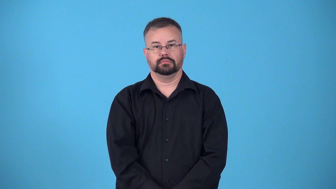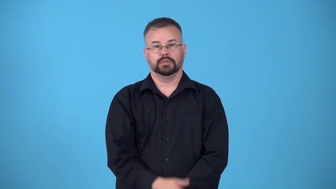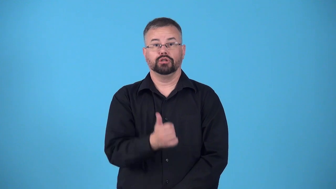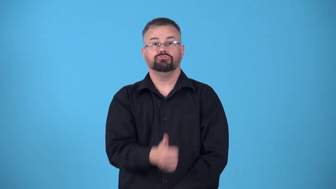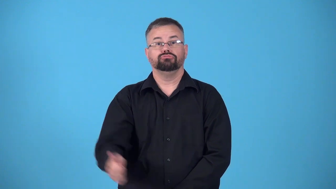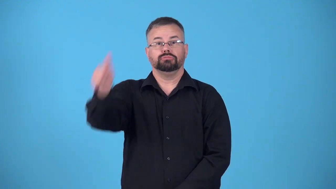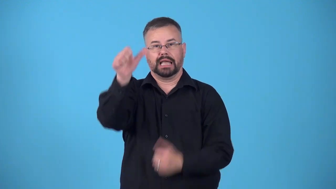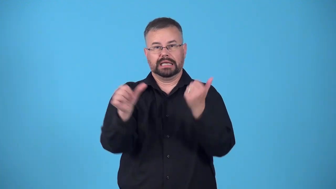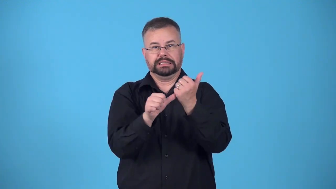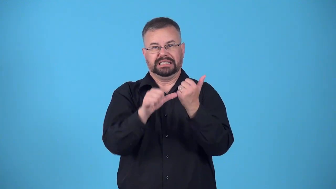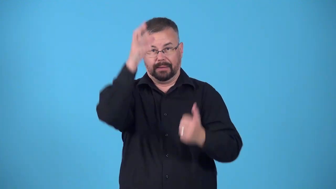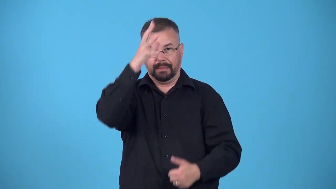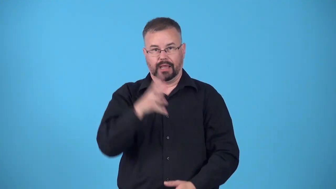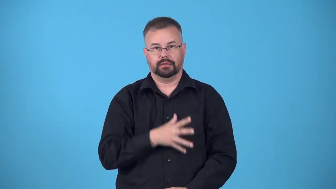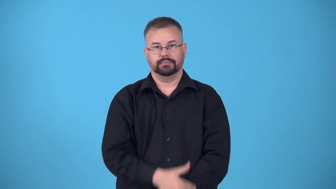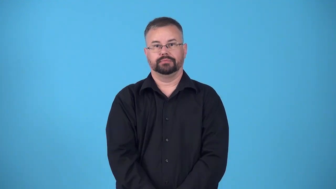right hand man